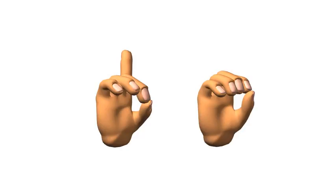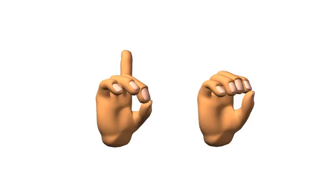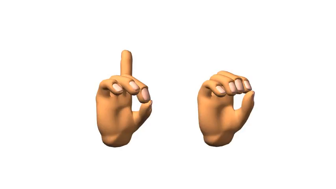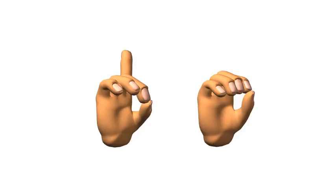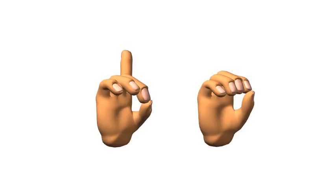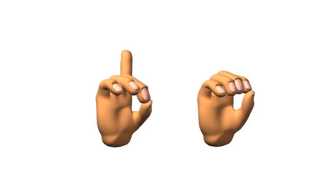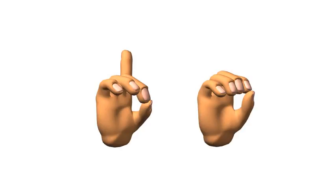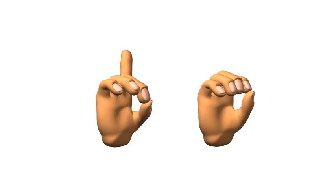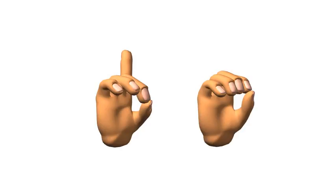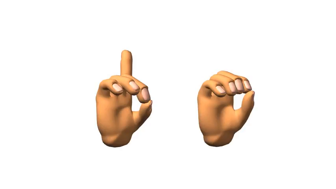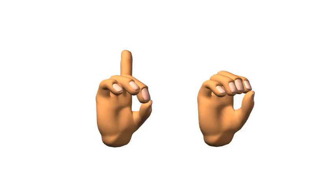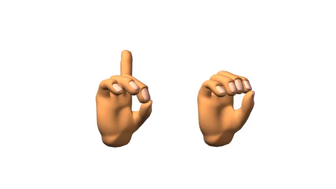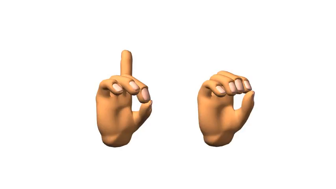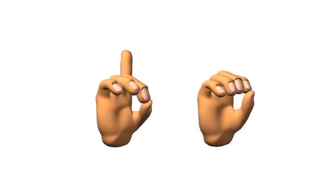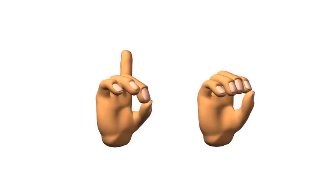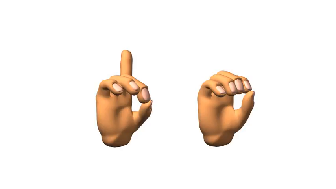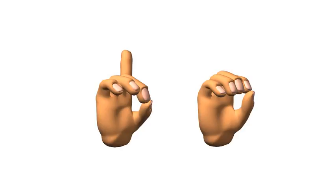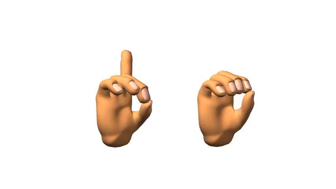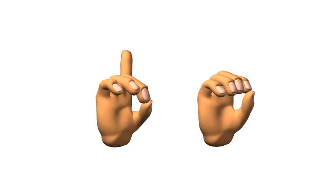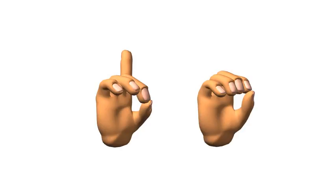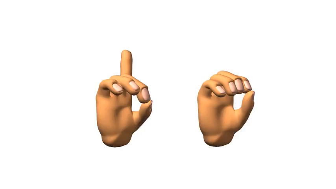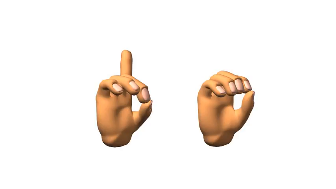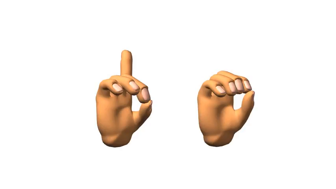do-fs